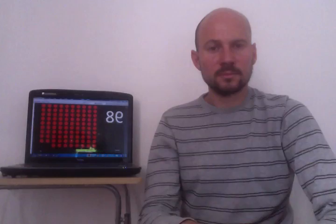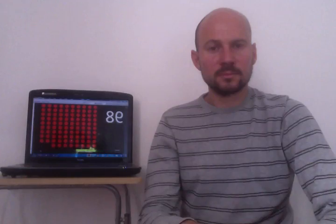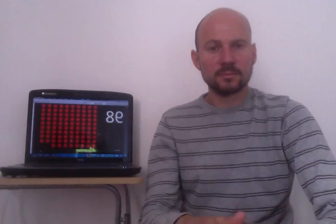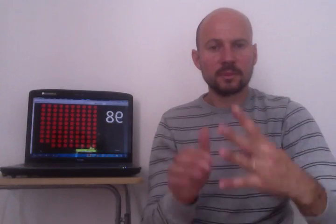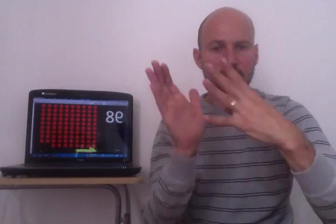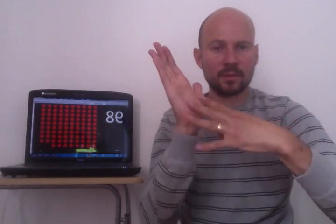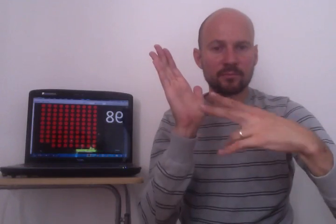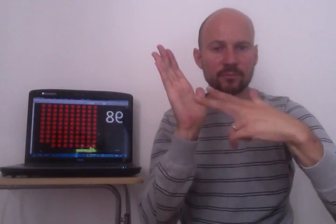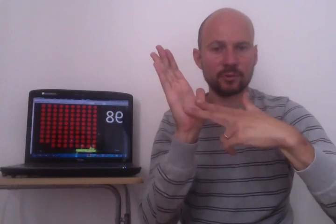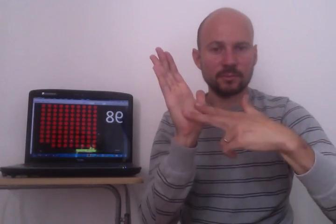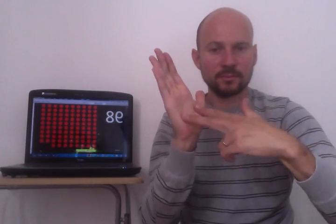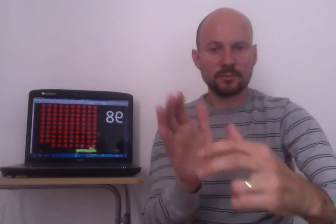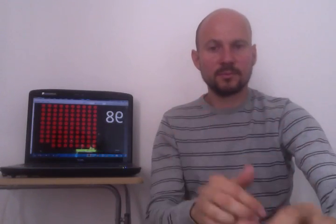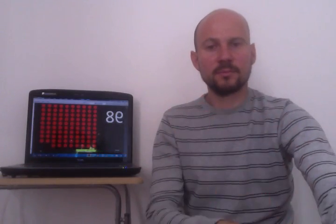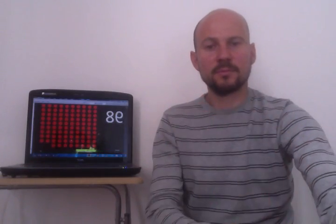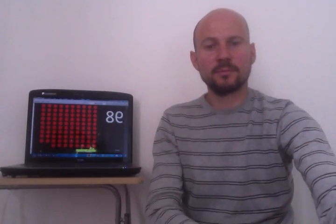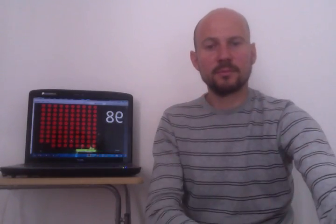number98